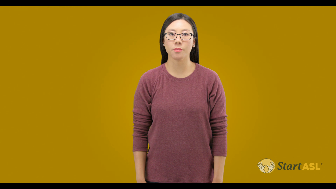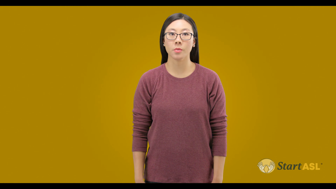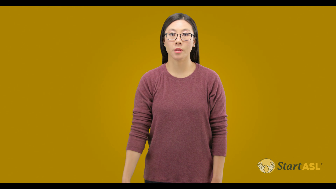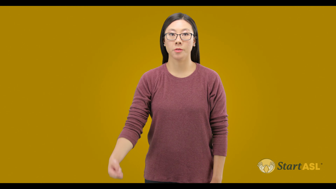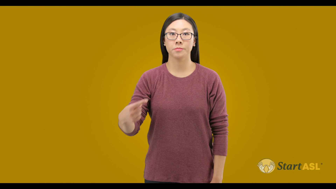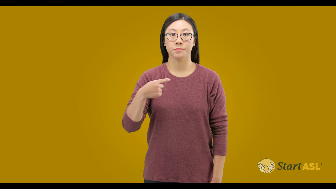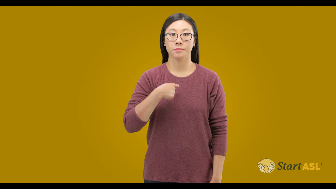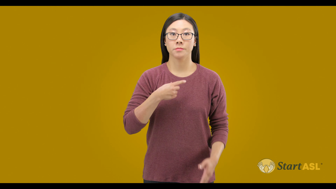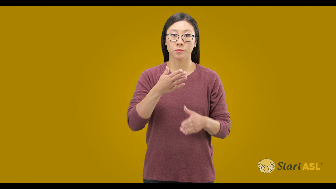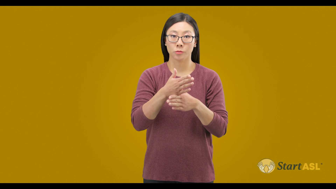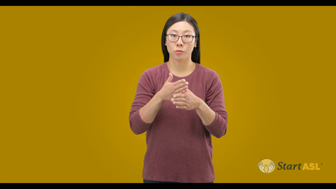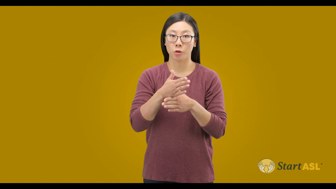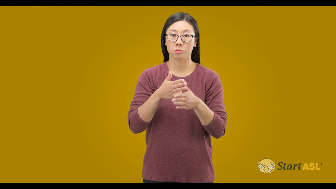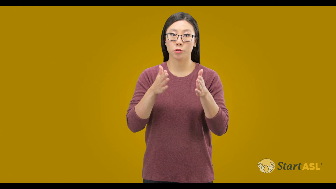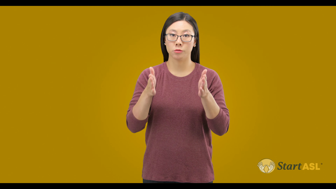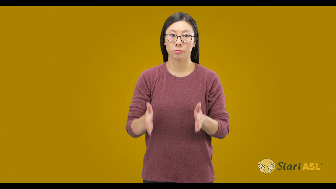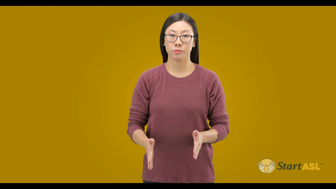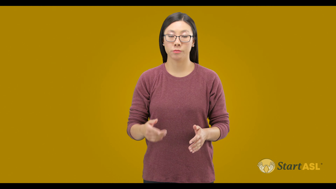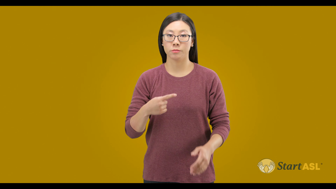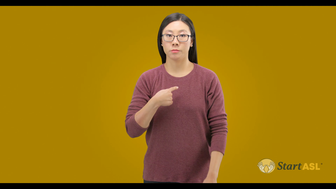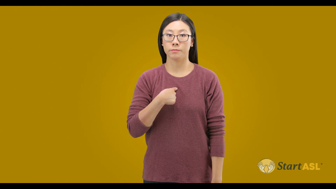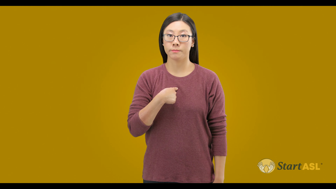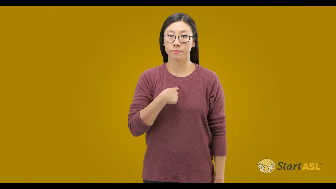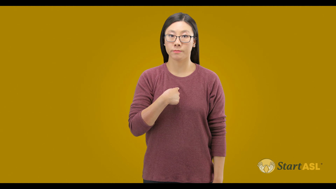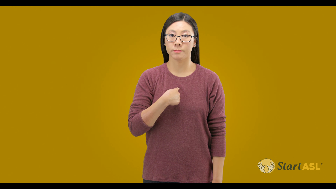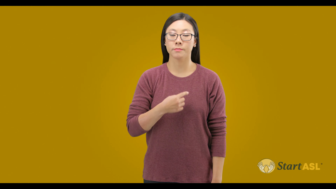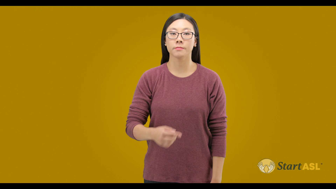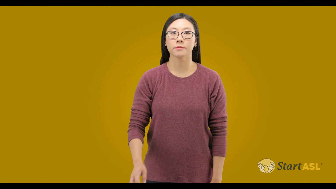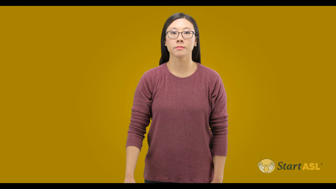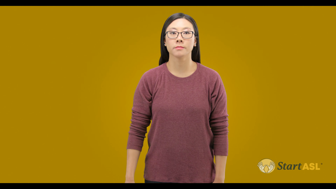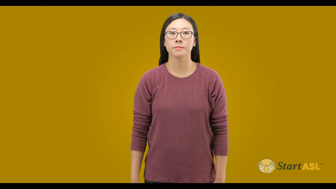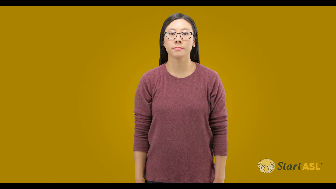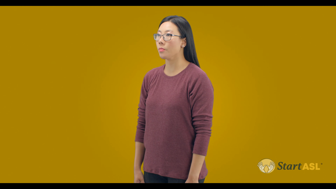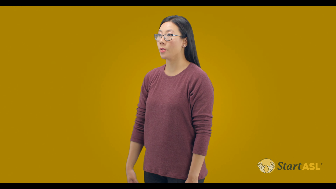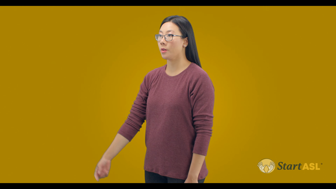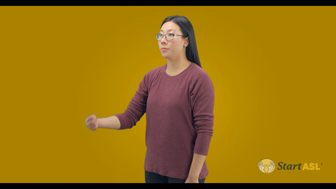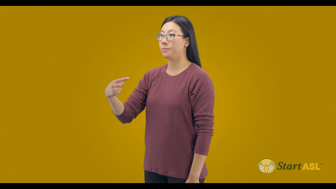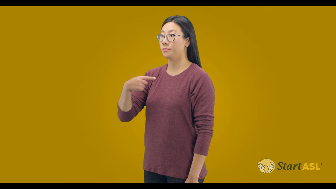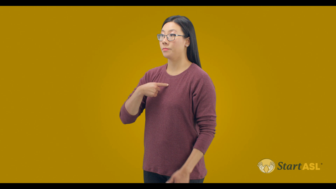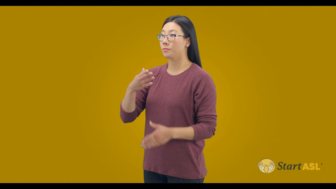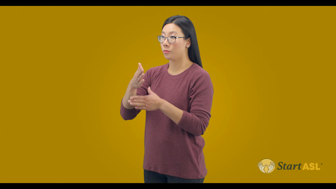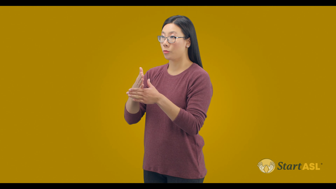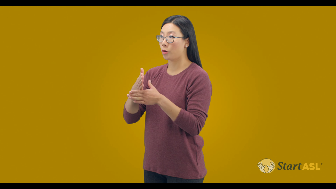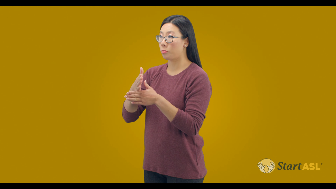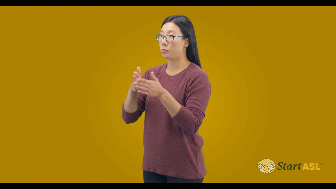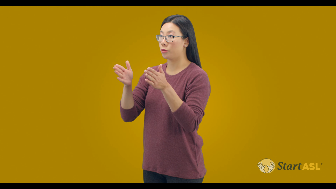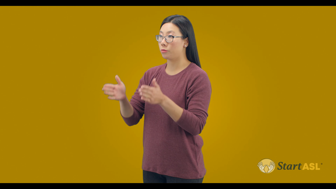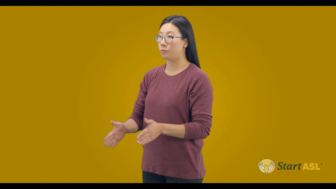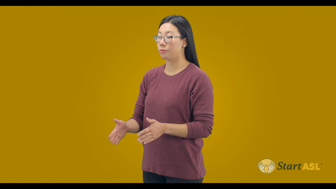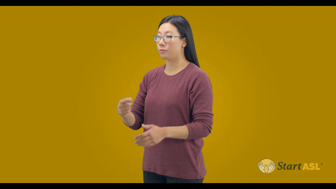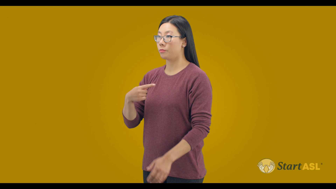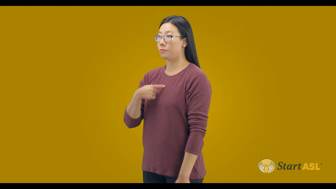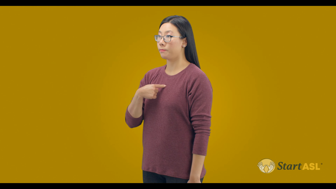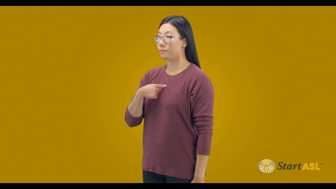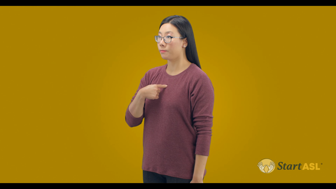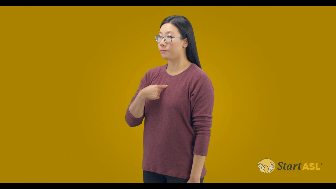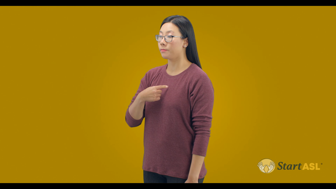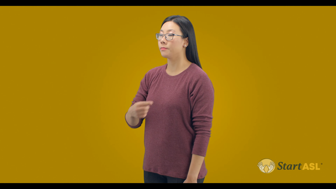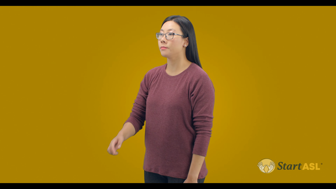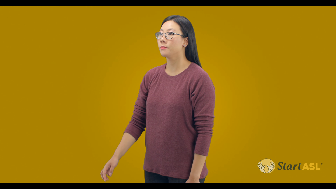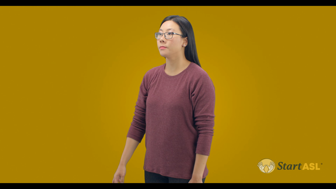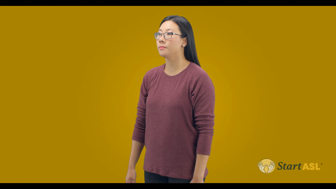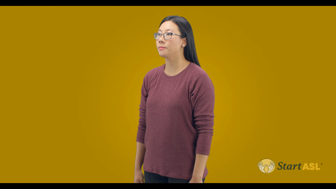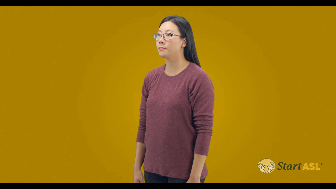i am a carpenter